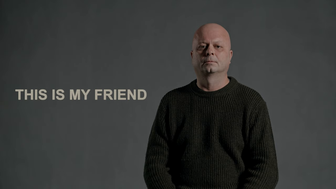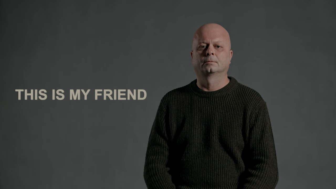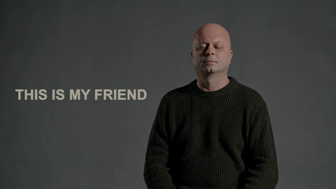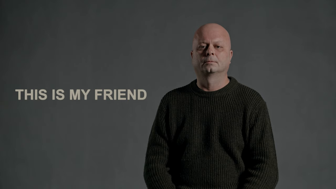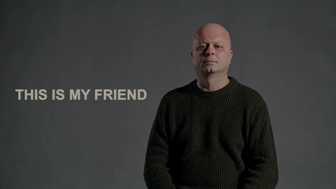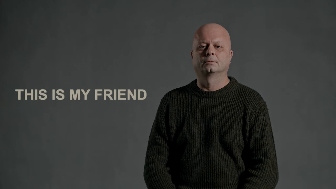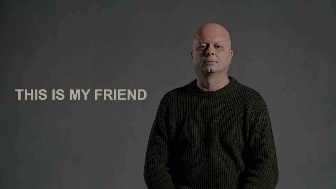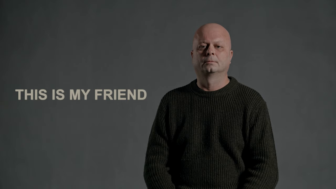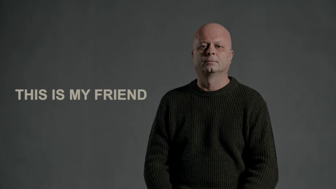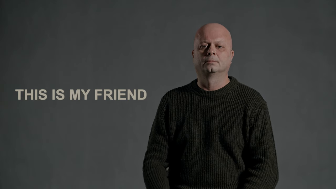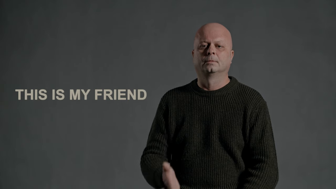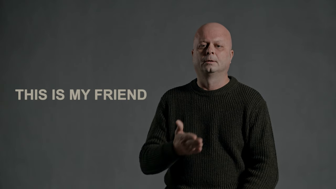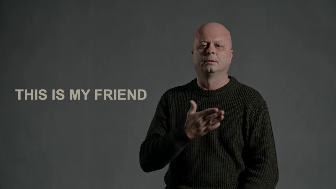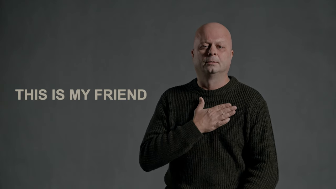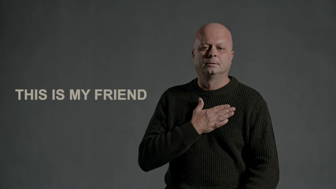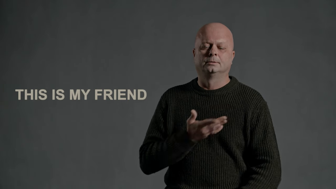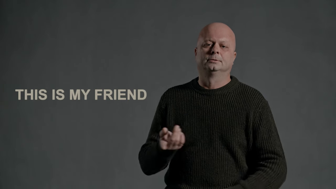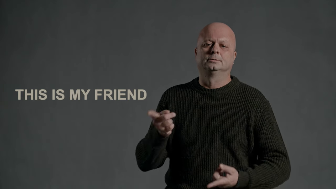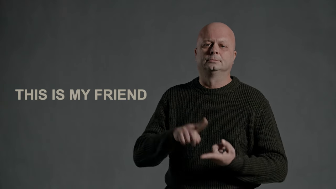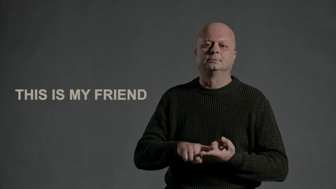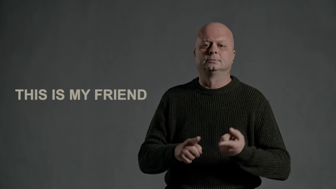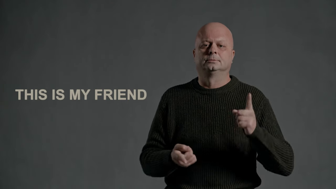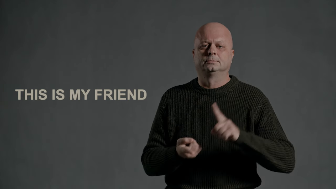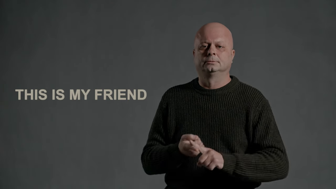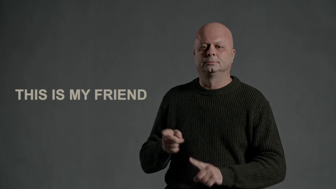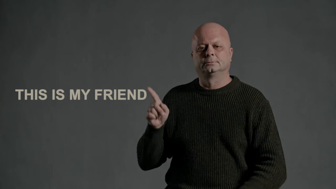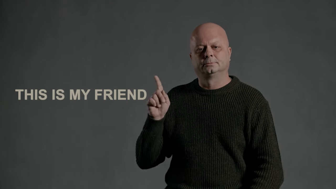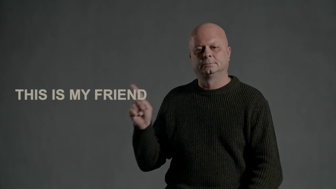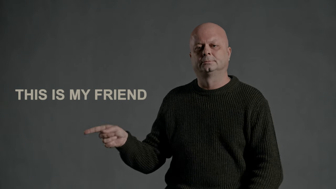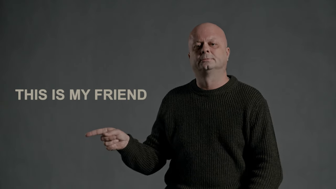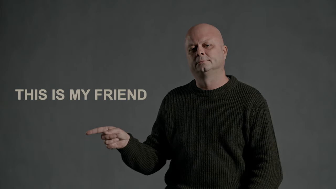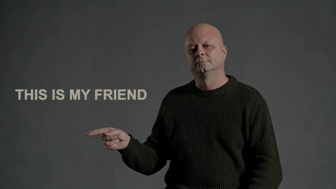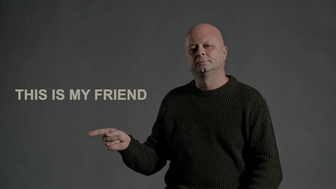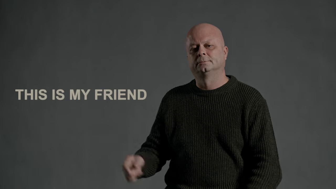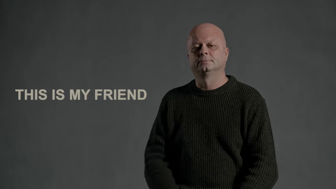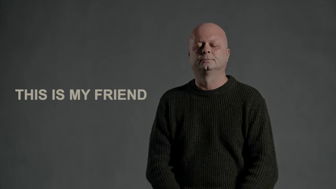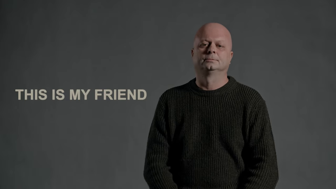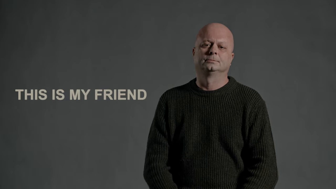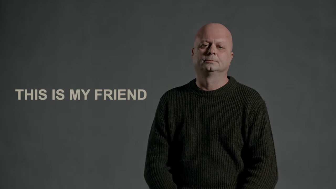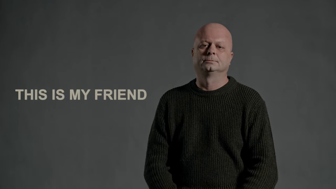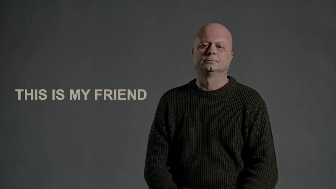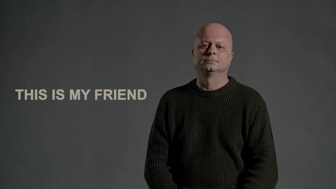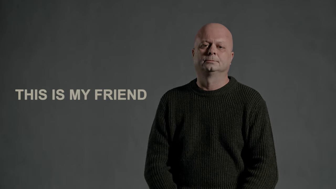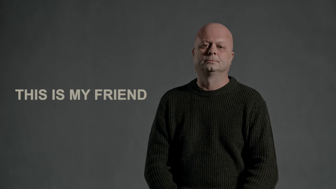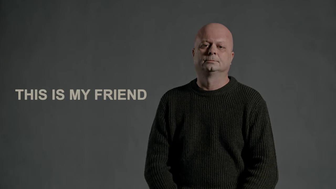This Is My Friend